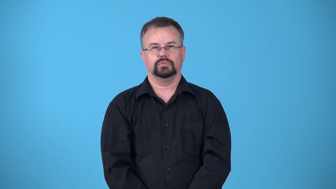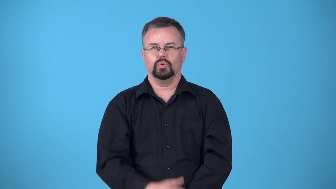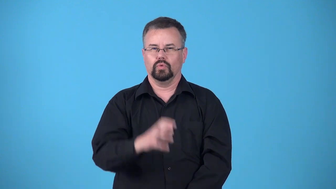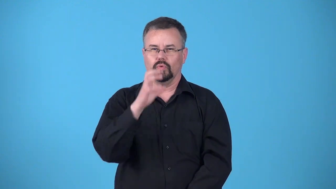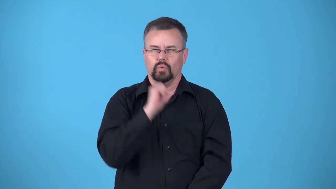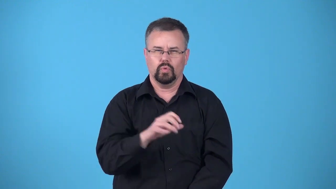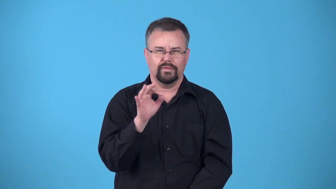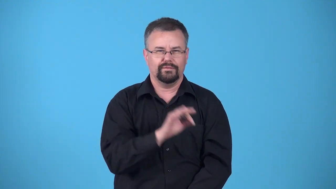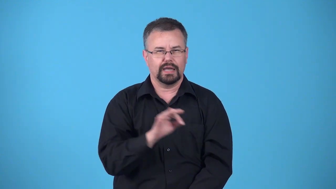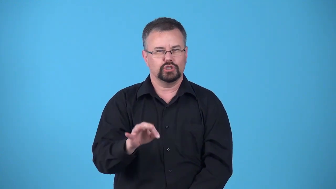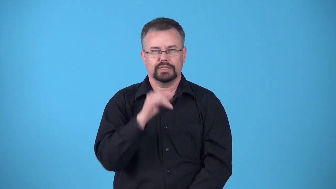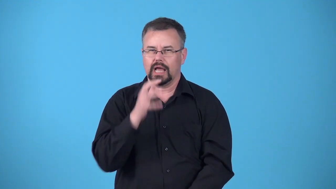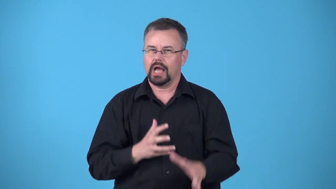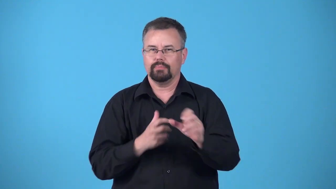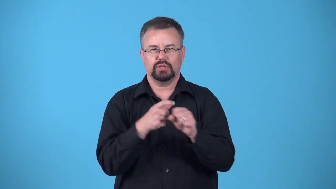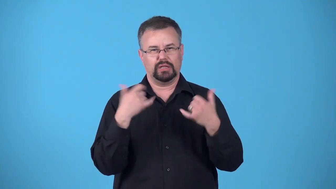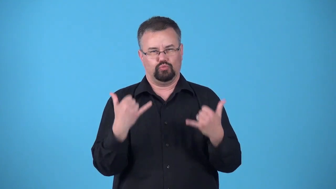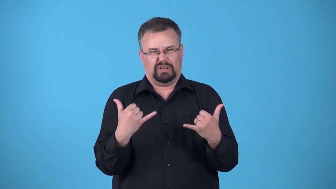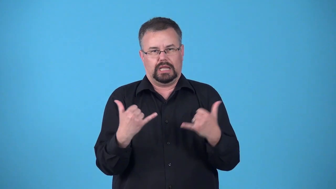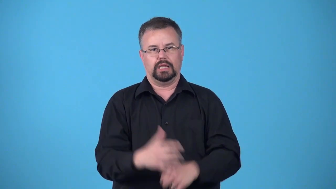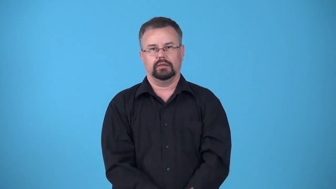rip van winkle